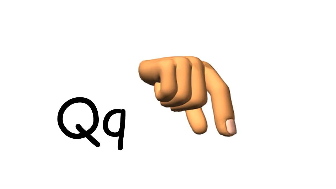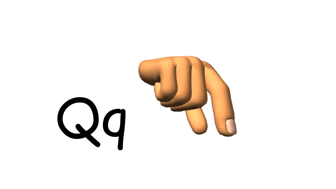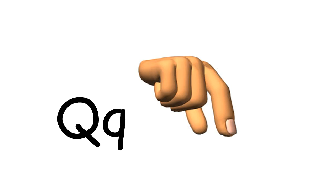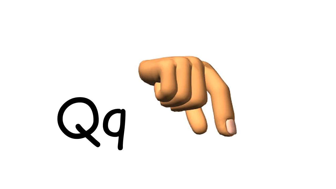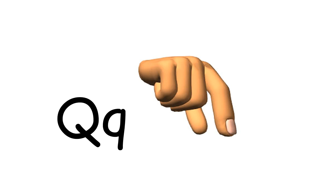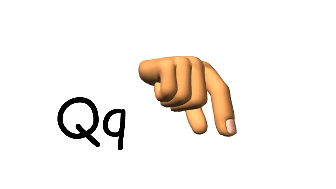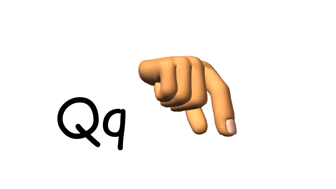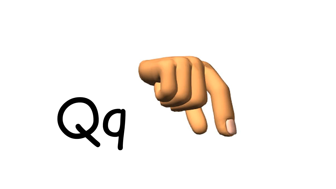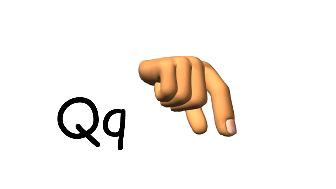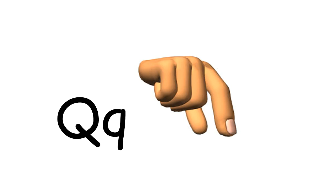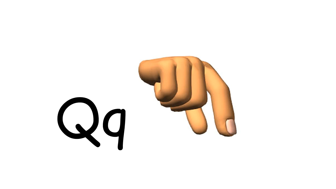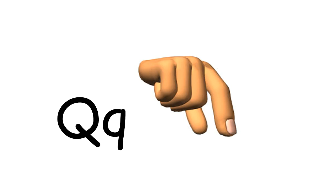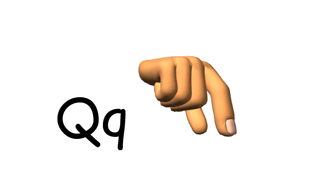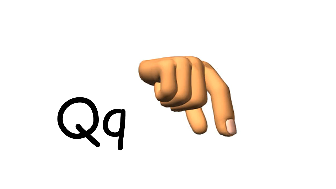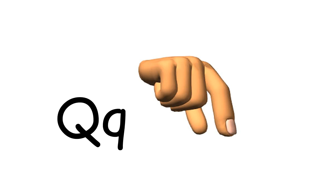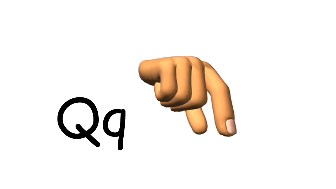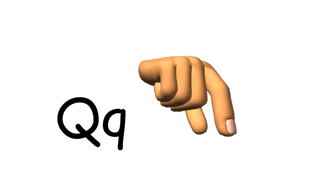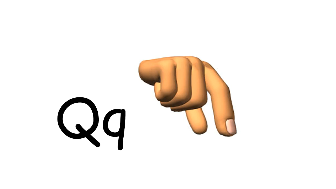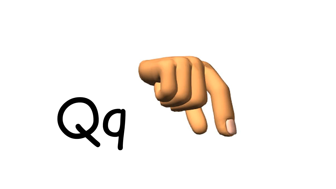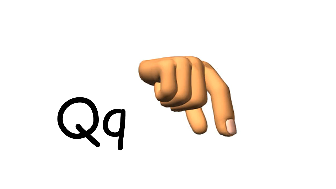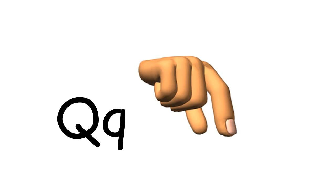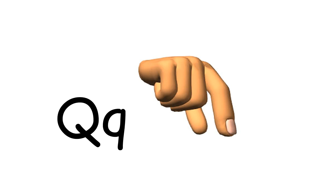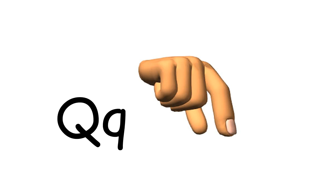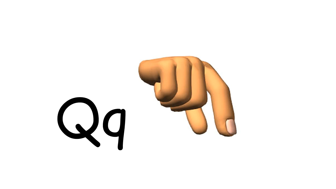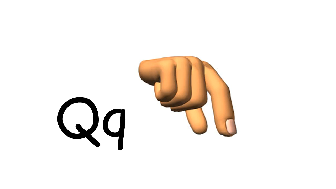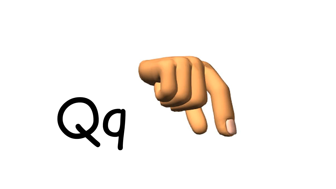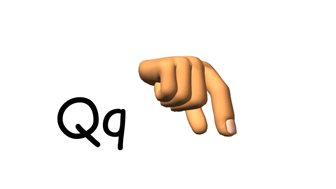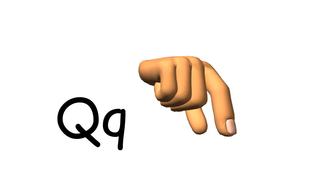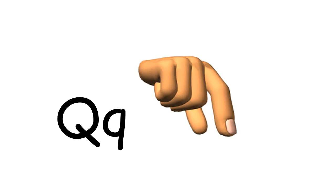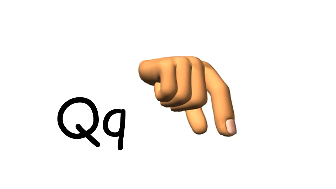q